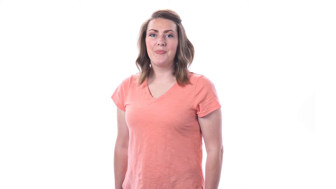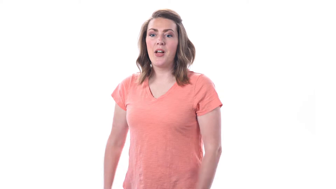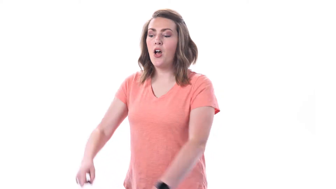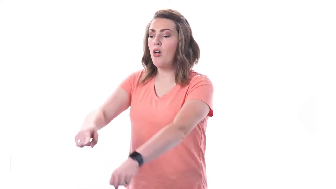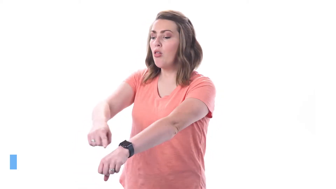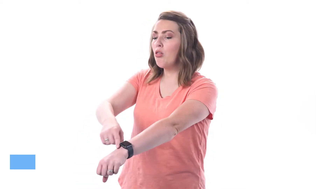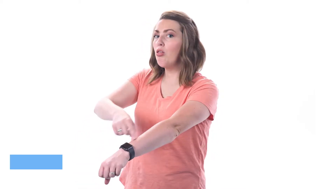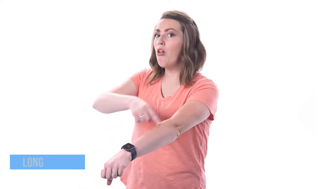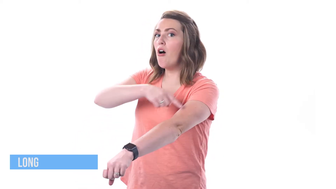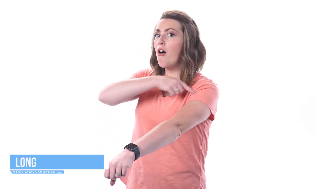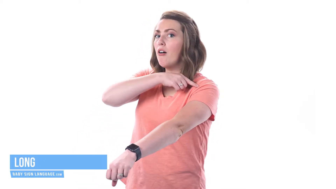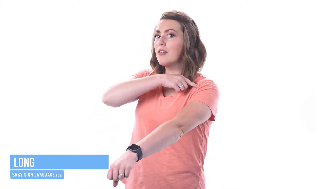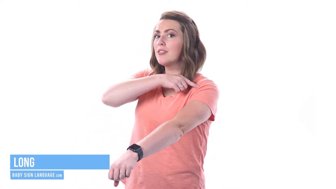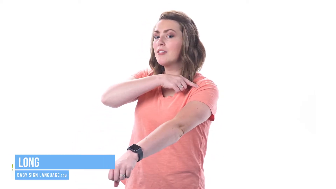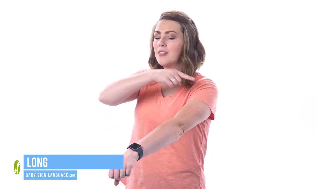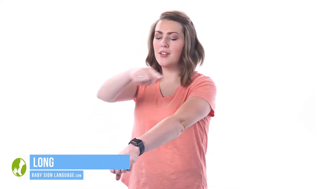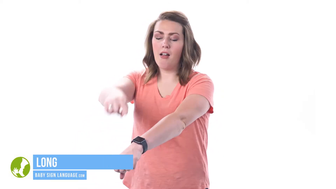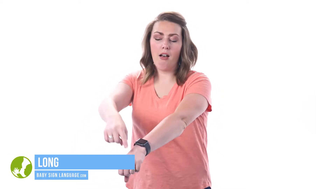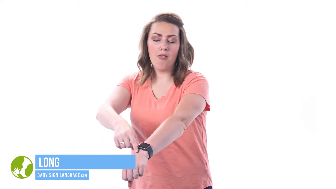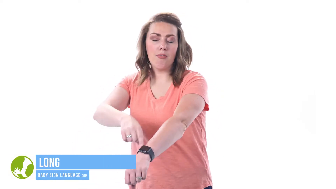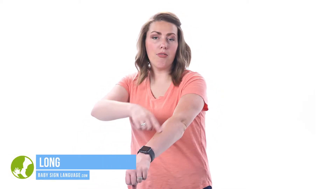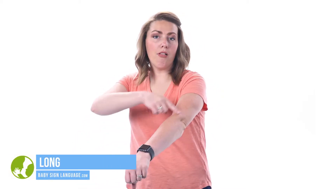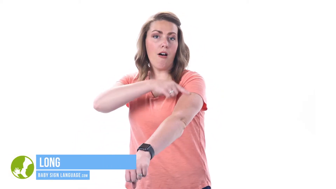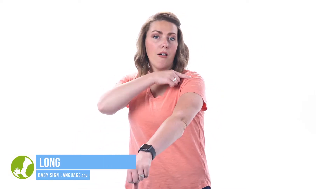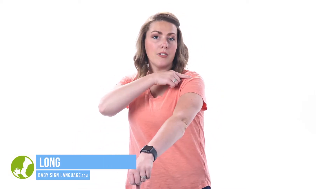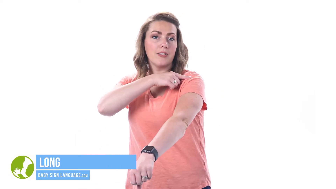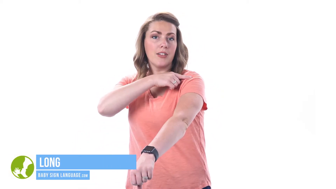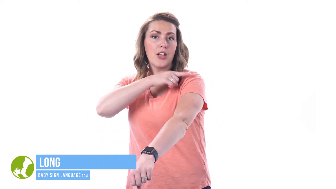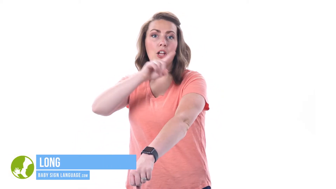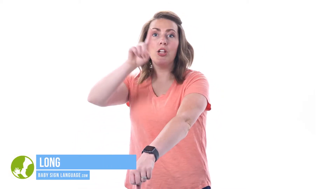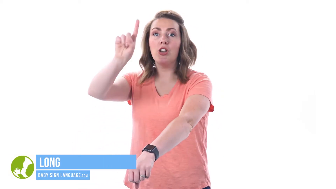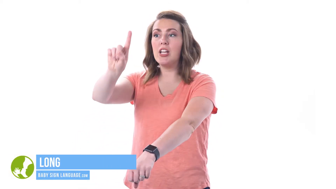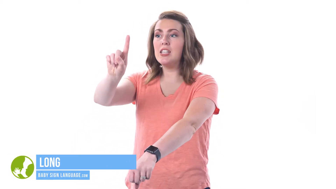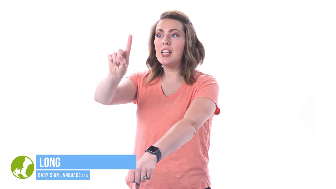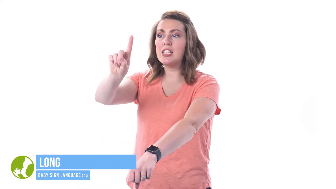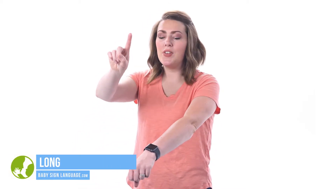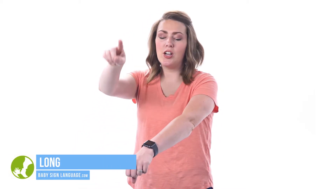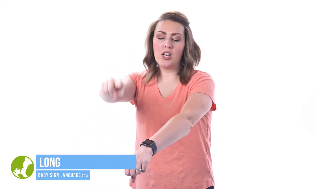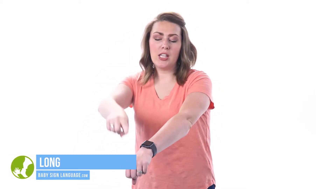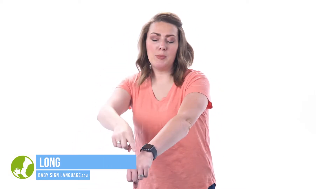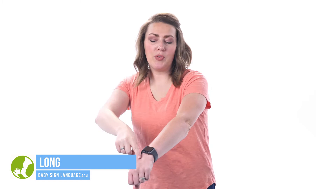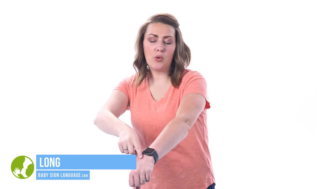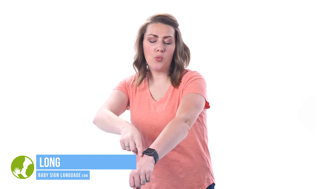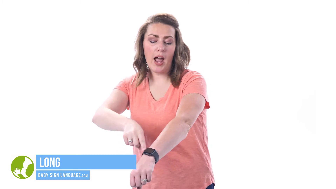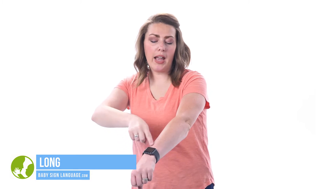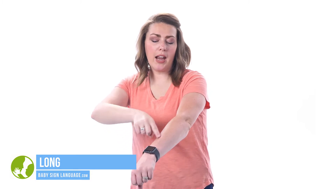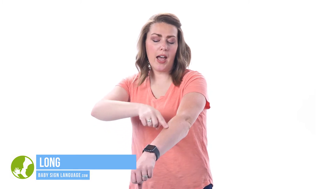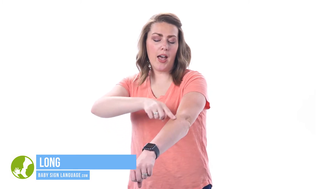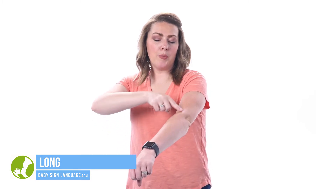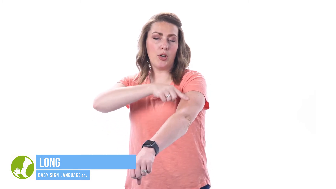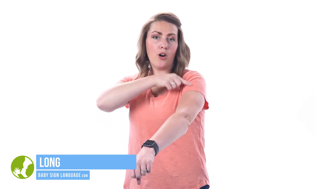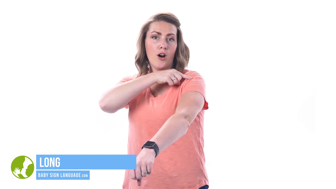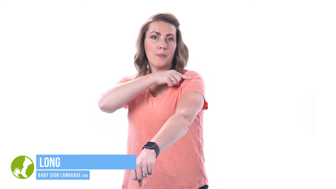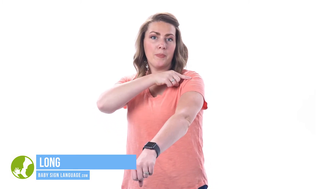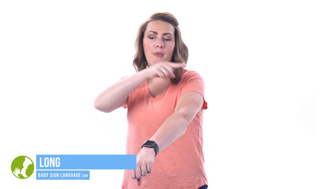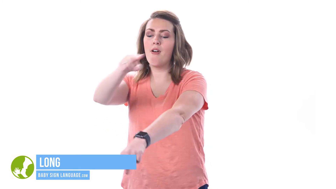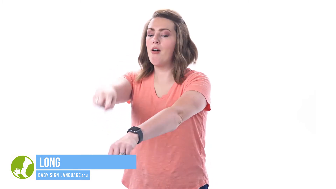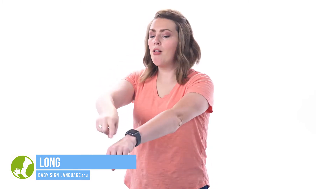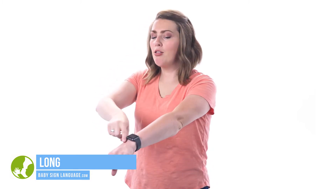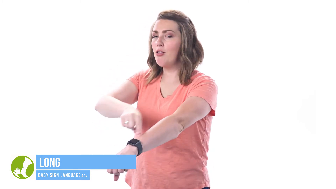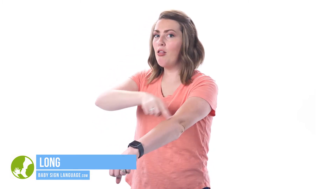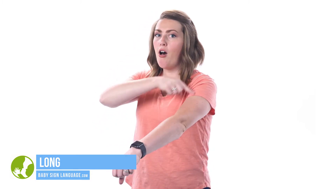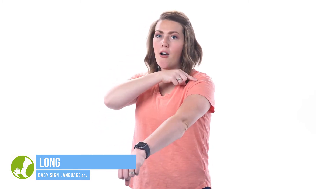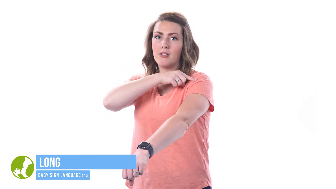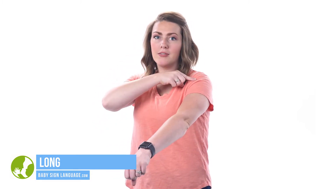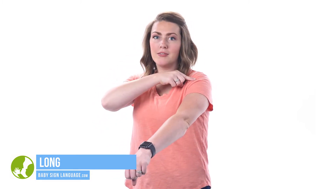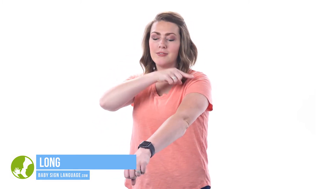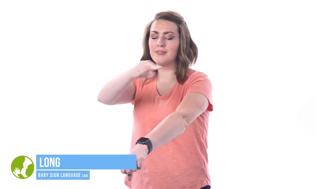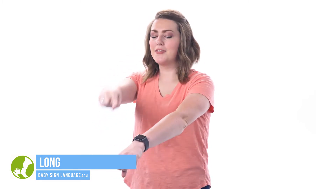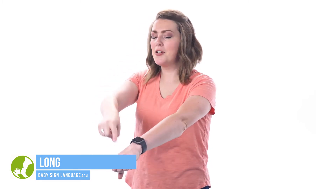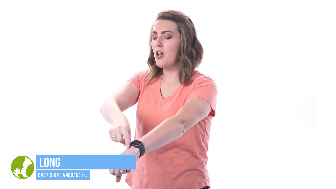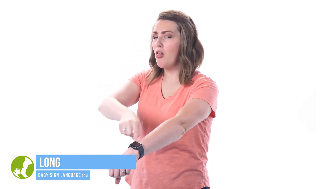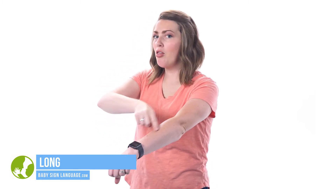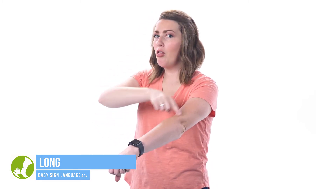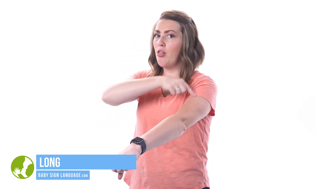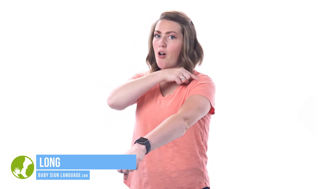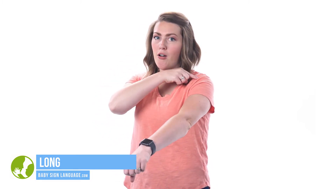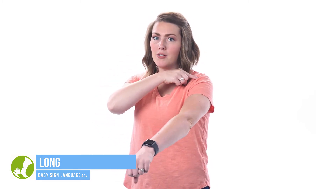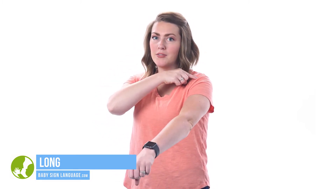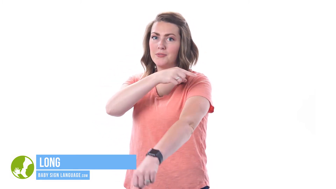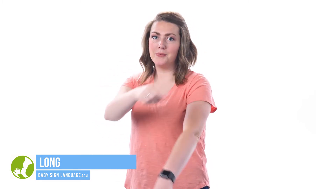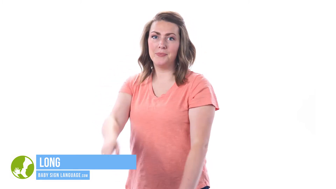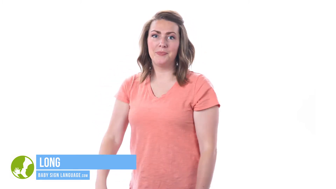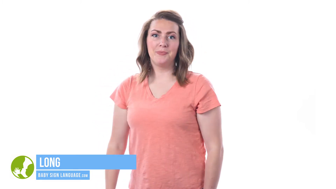Long